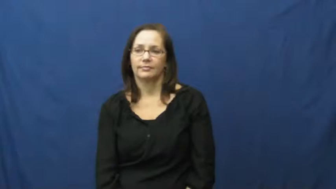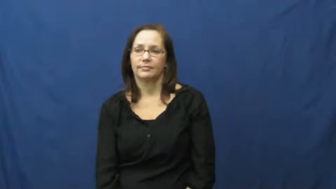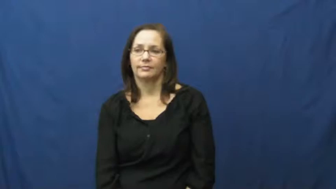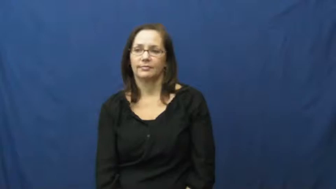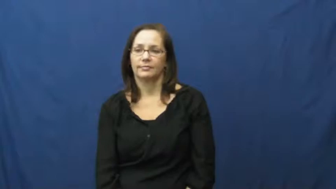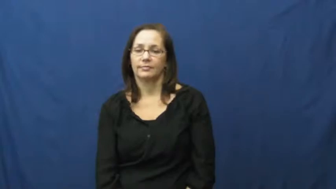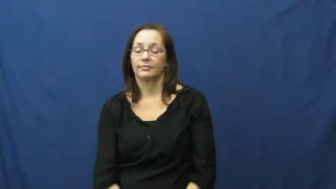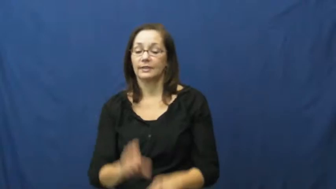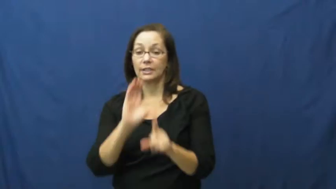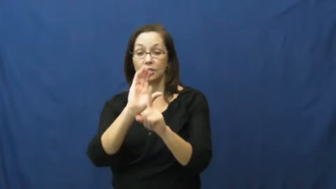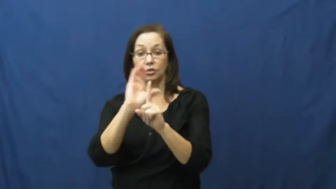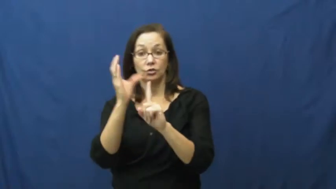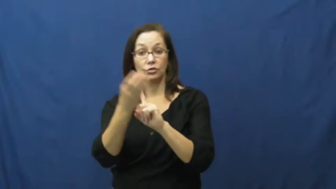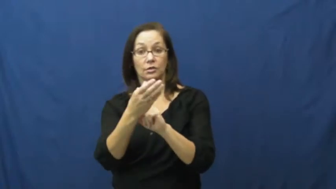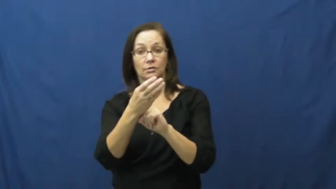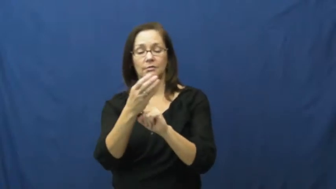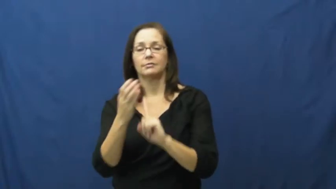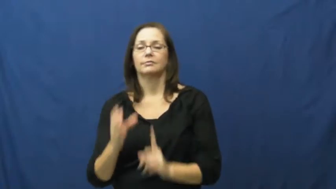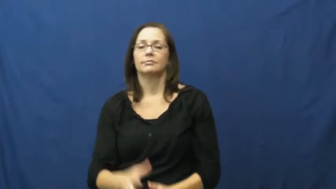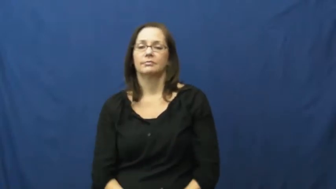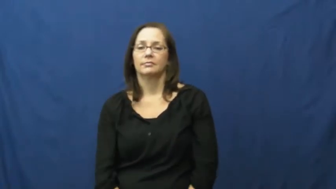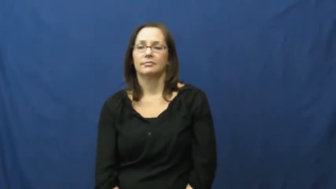culture